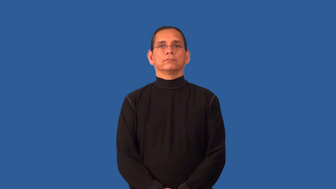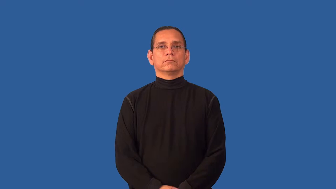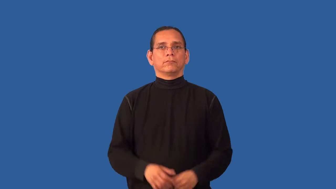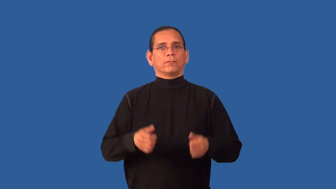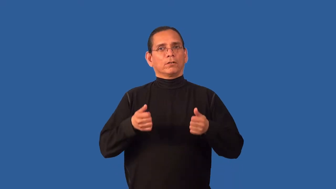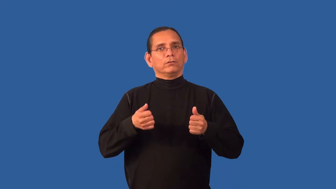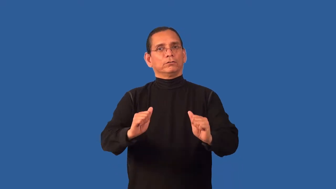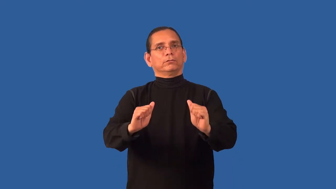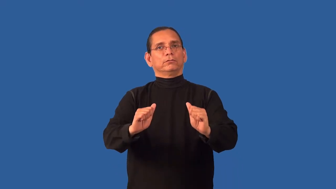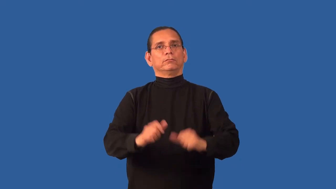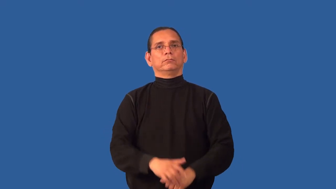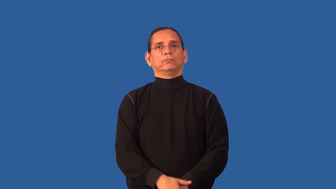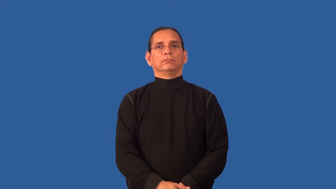audition,tryout